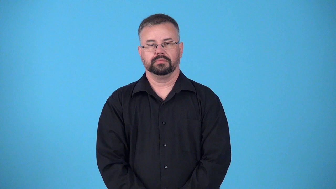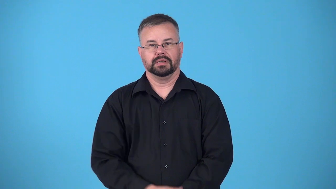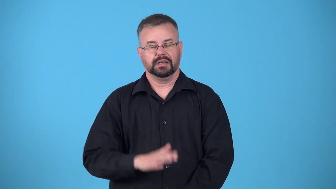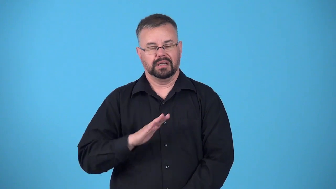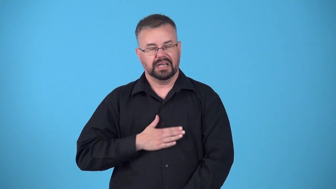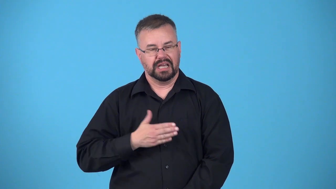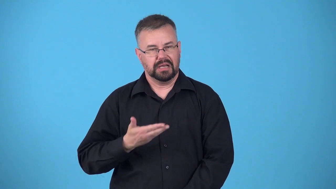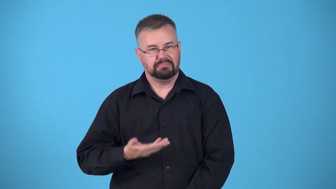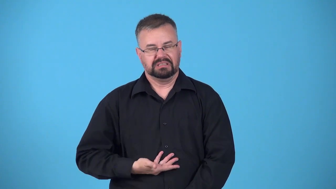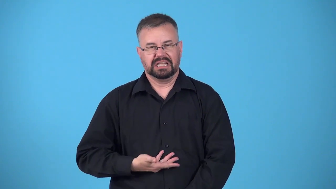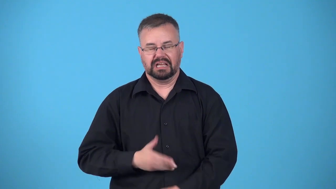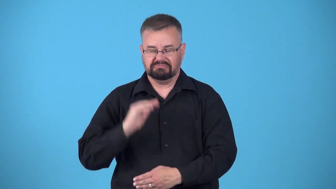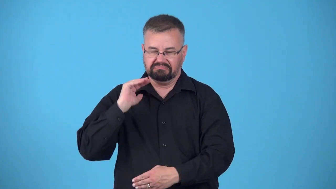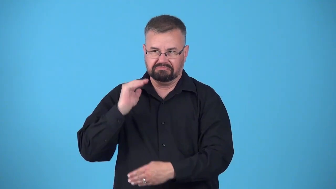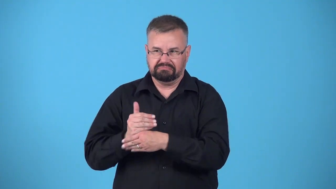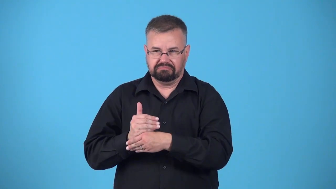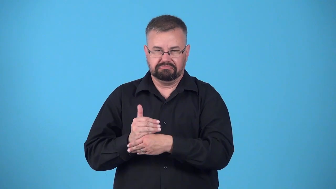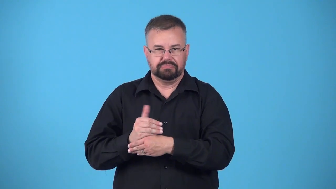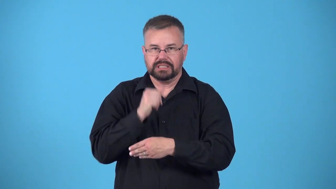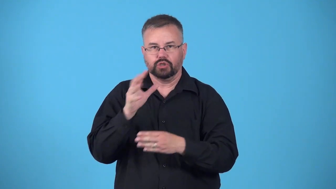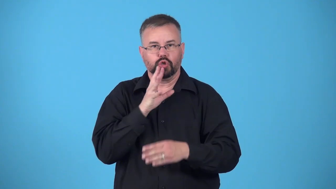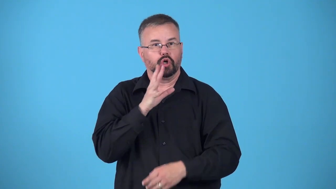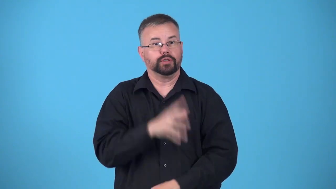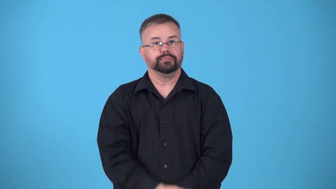shut down,close down emotionally